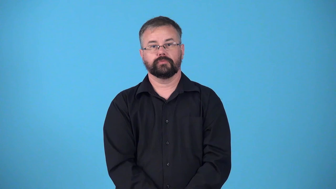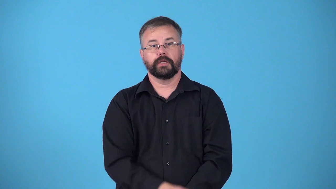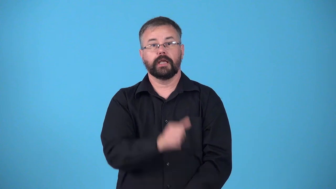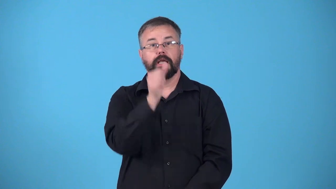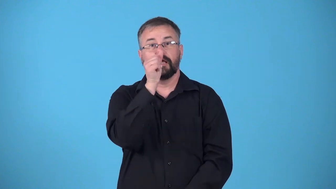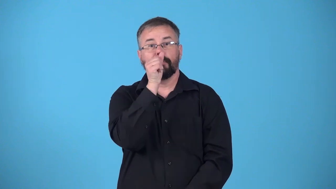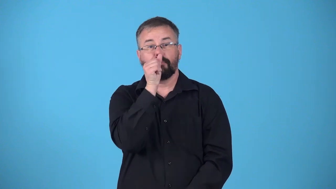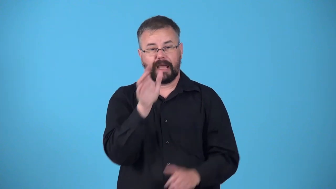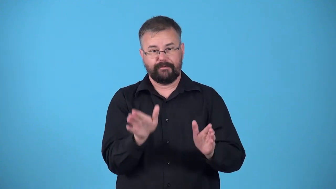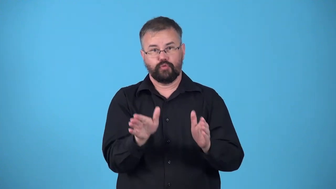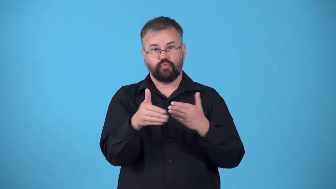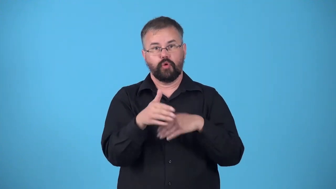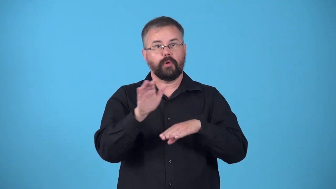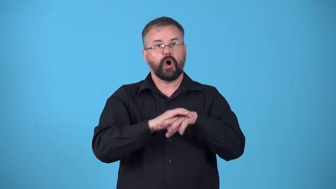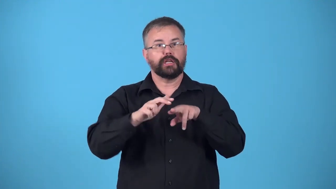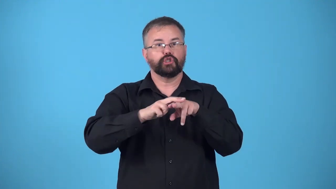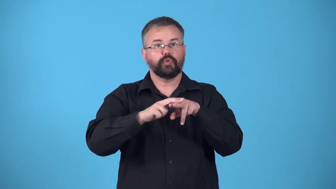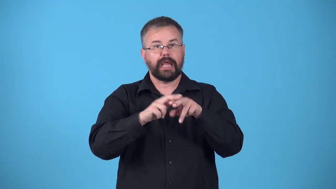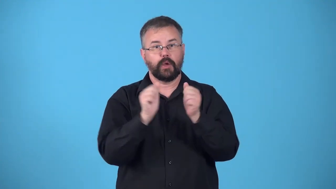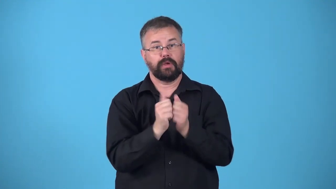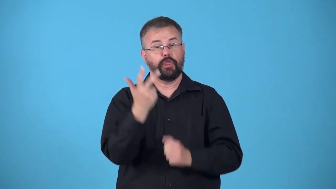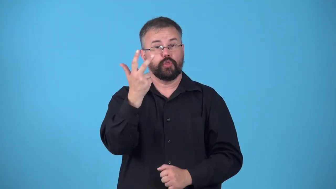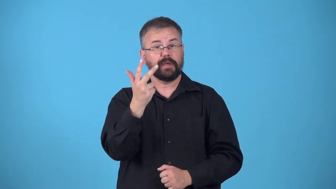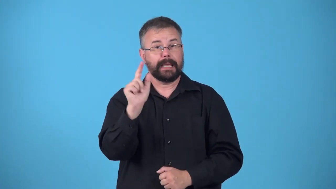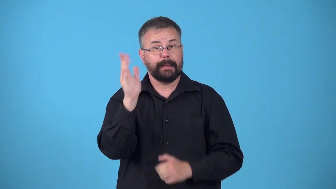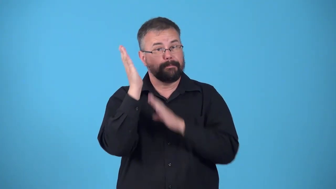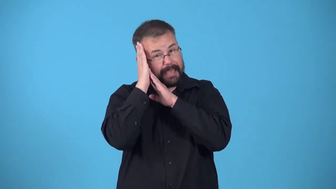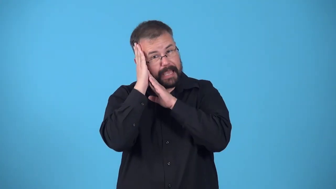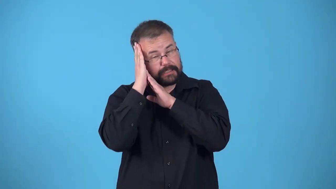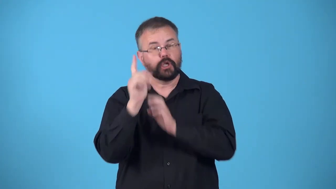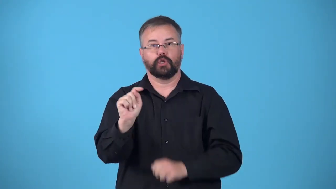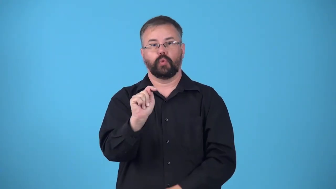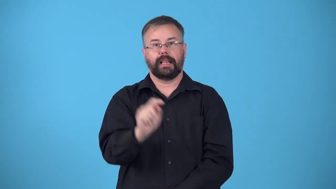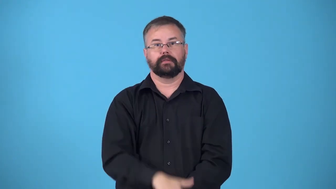drawing room